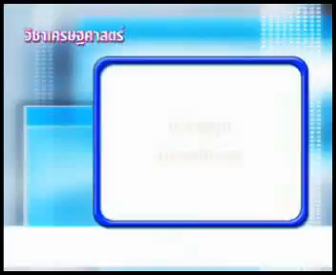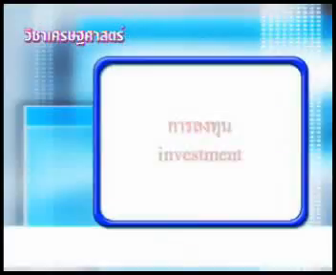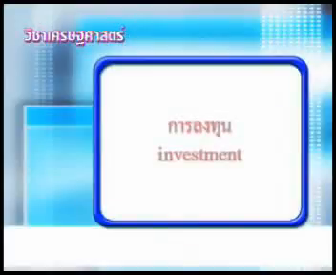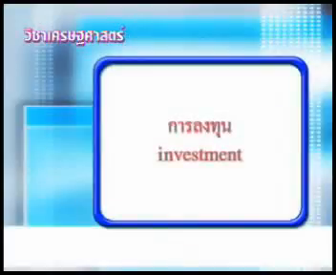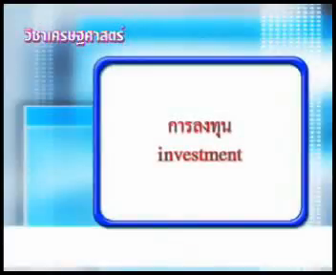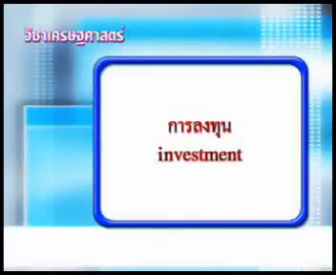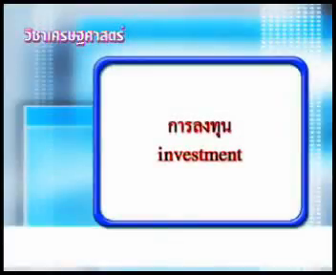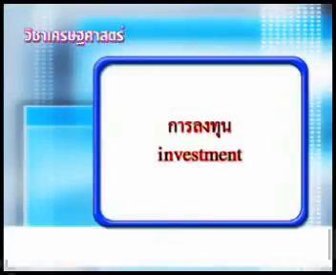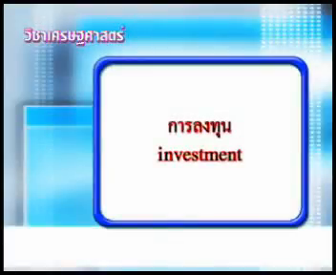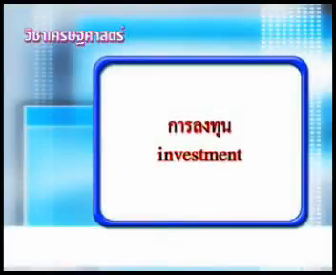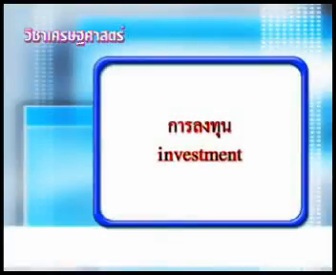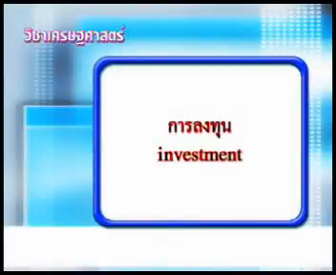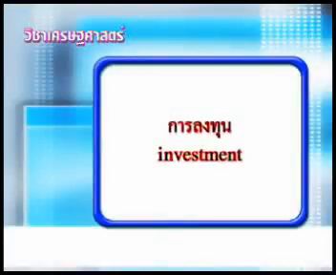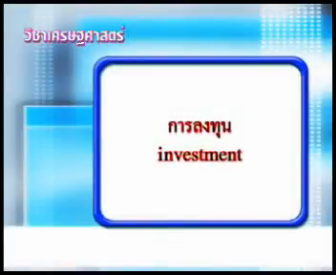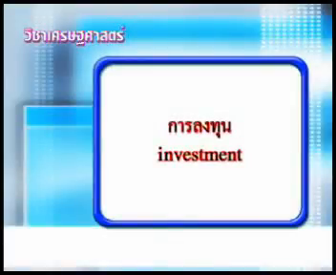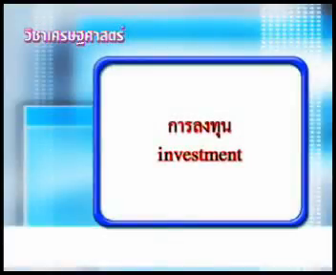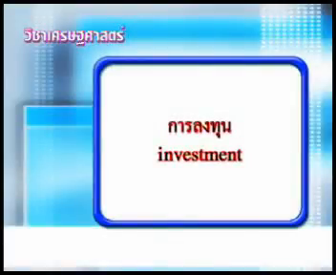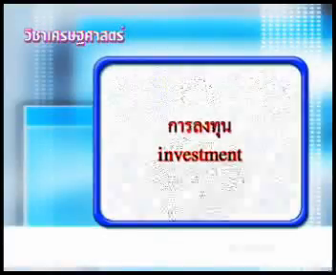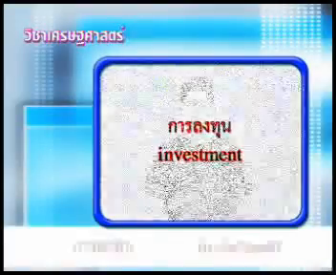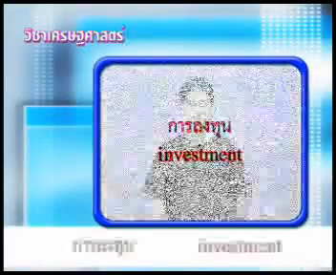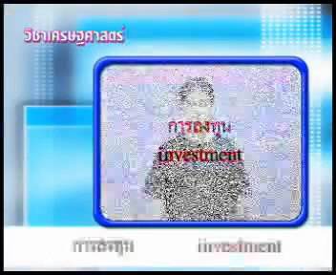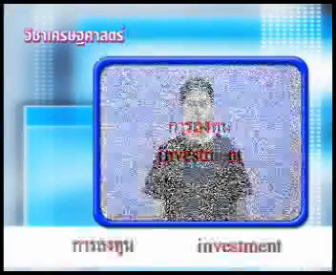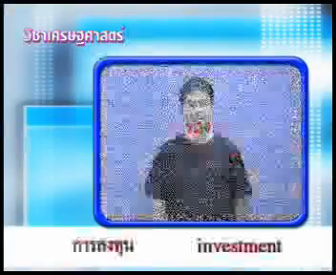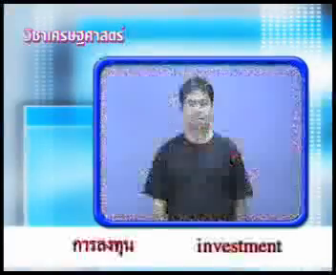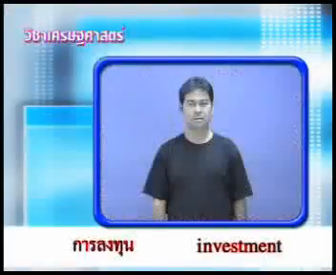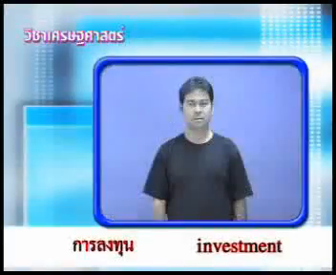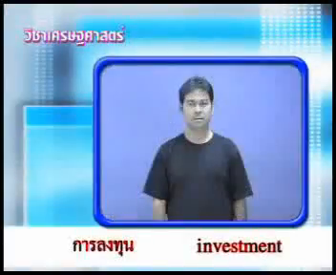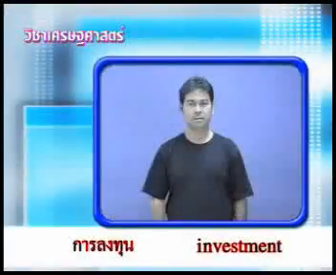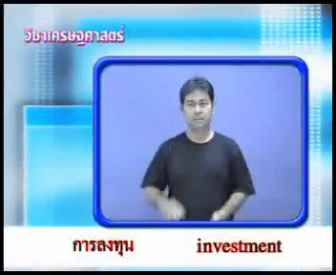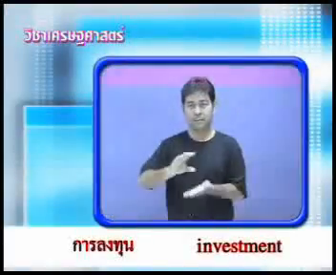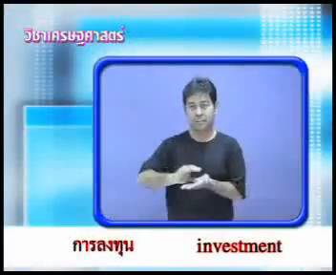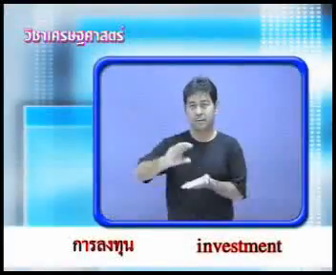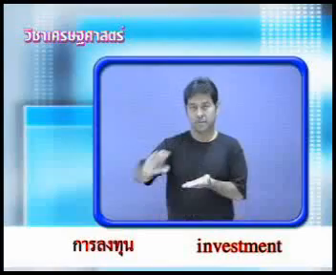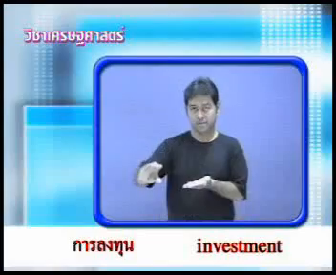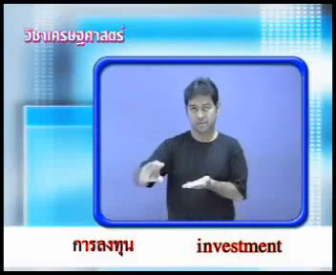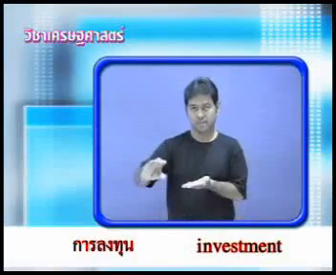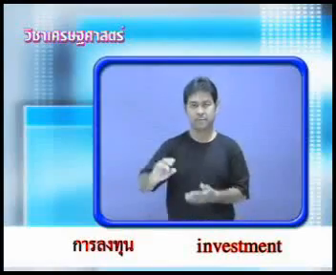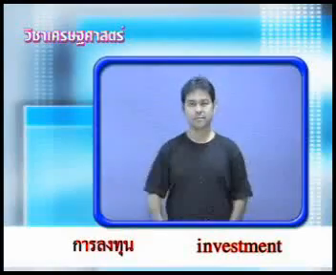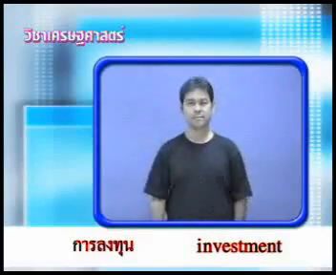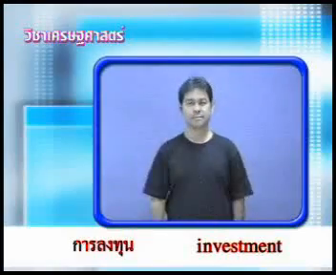investment